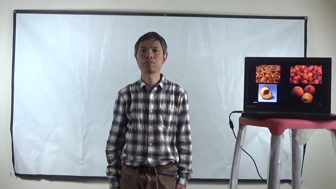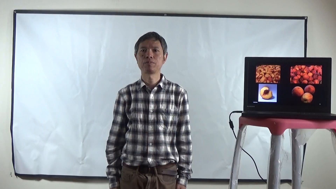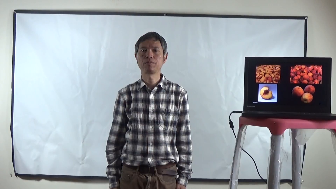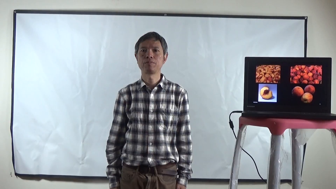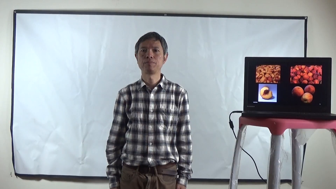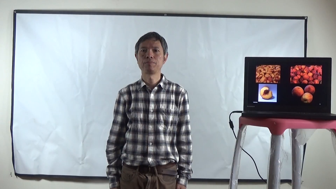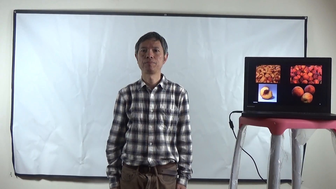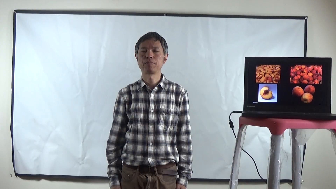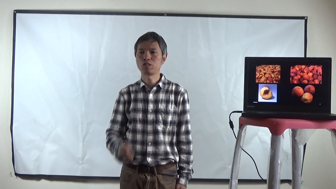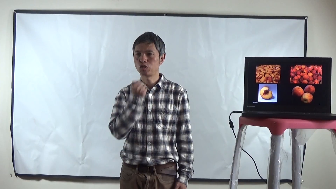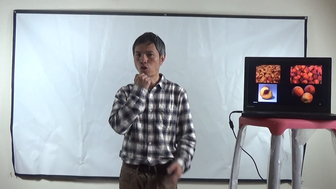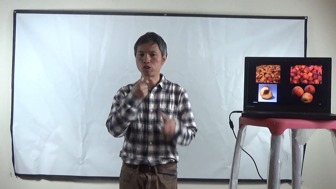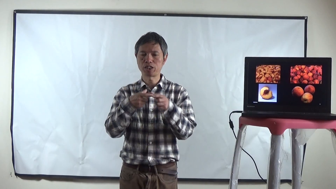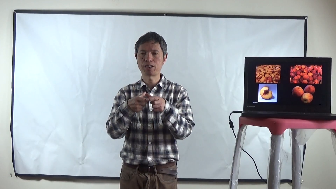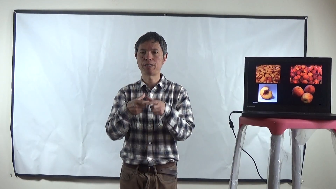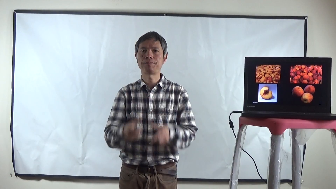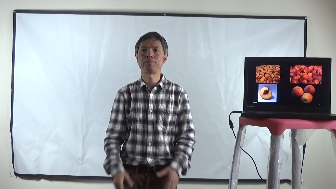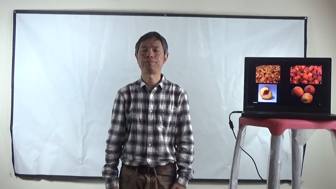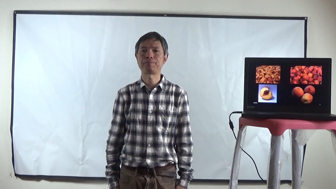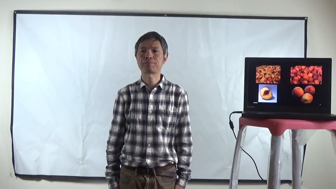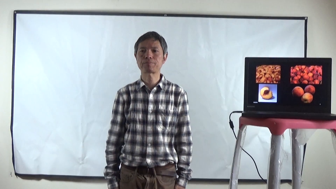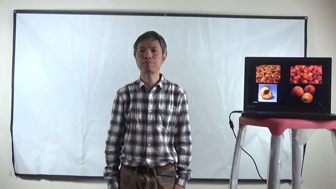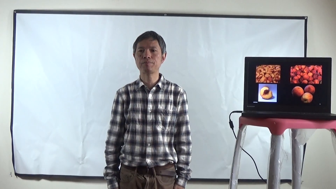peach